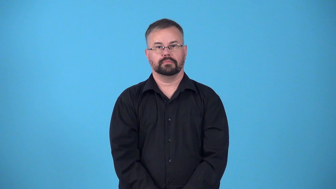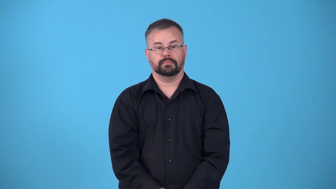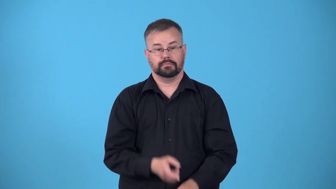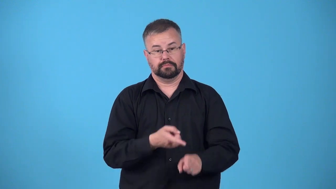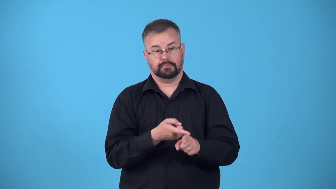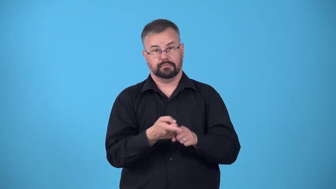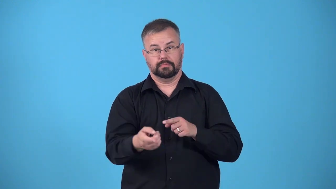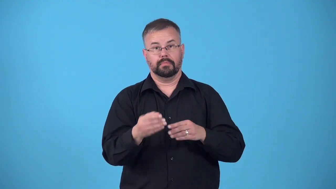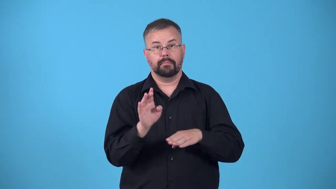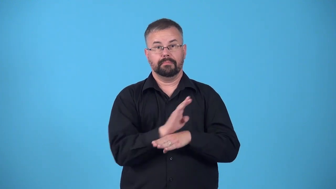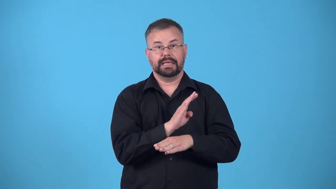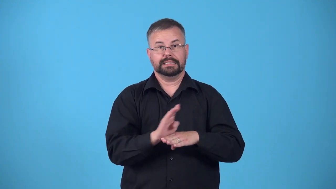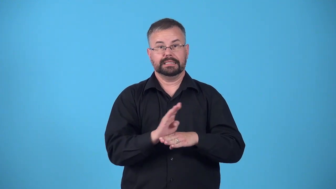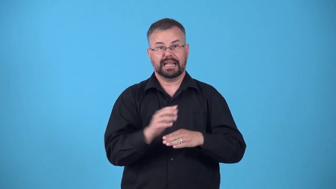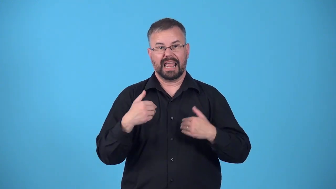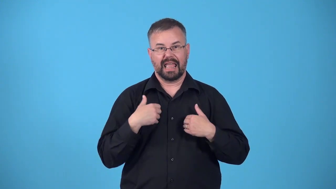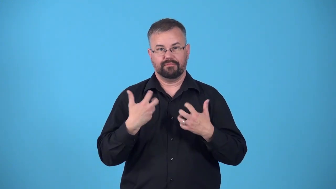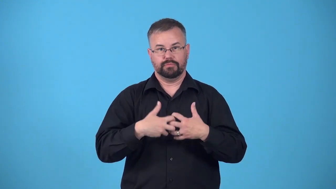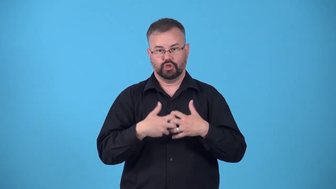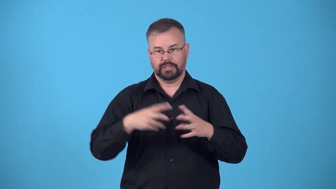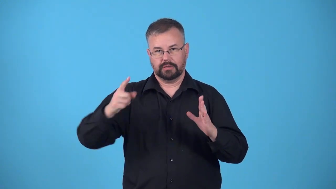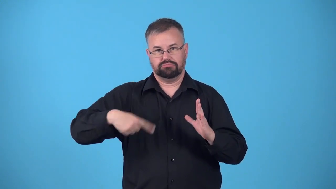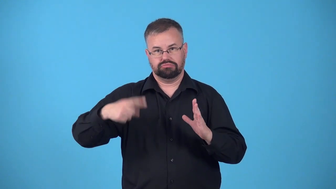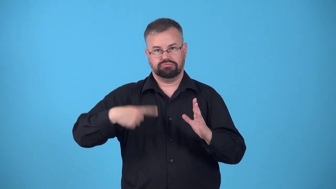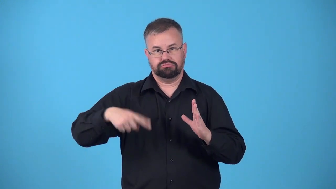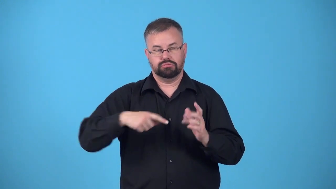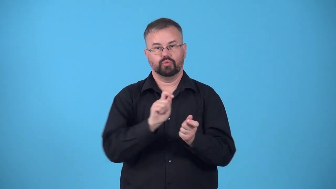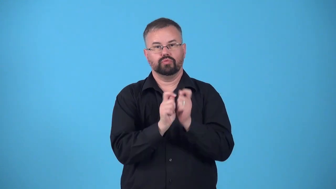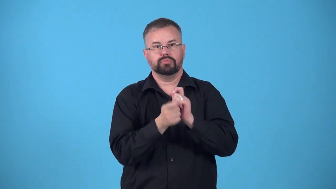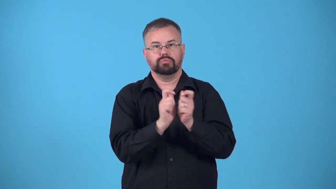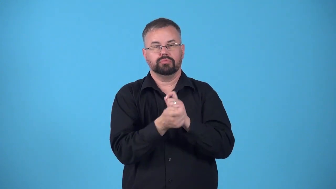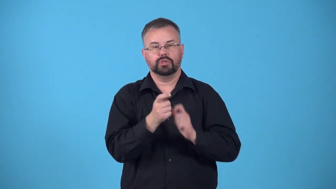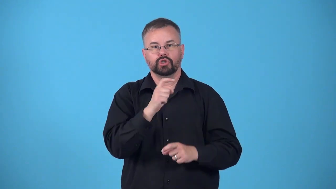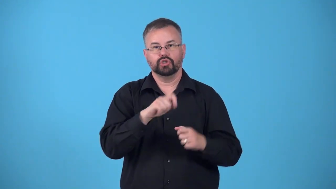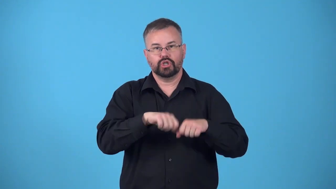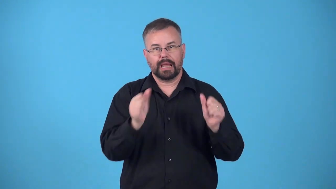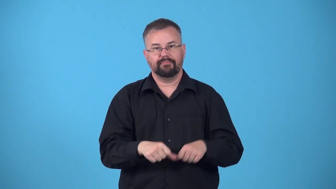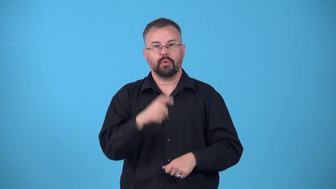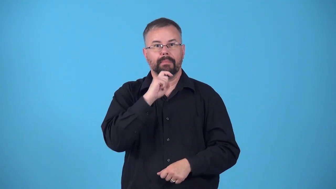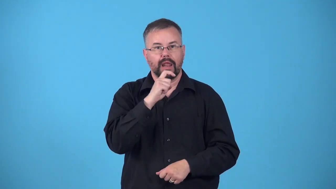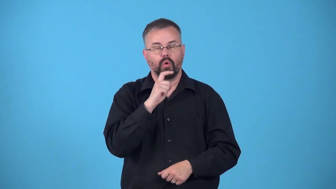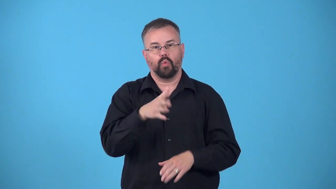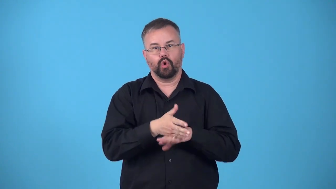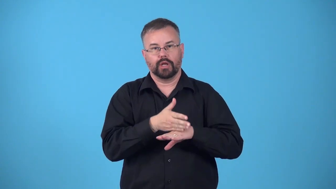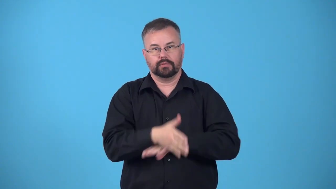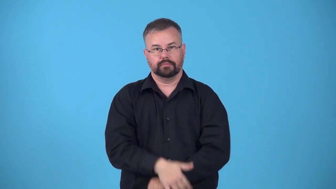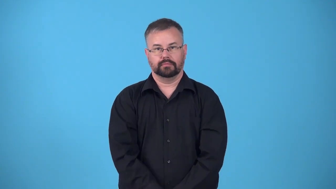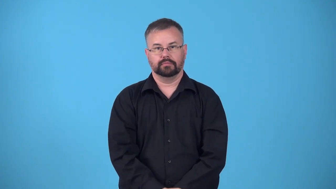turnery shop,machine shop